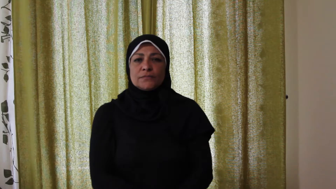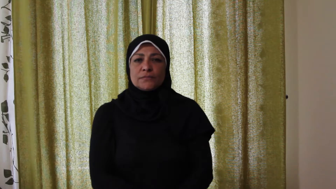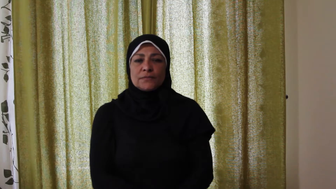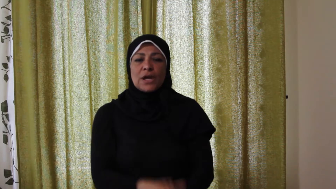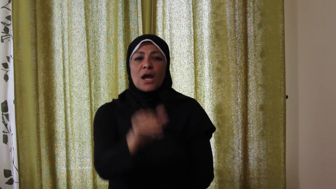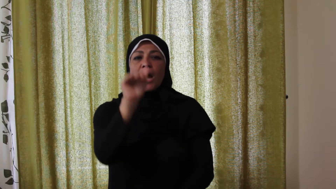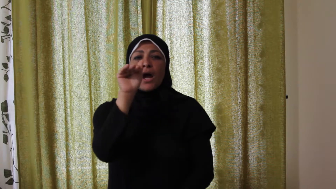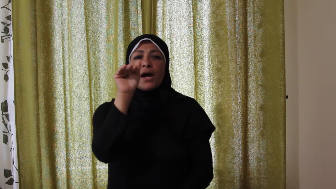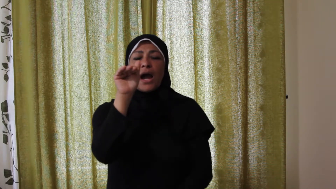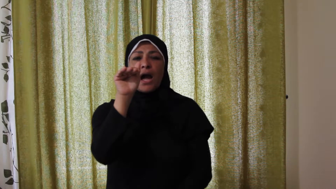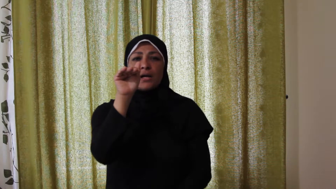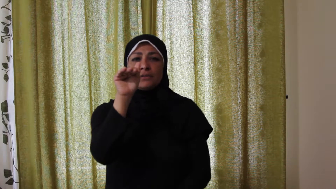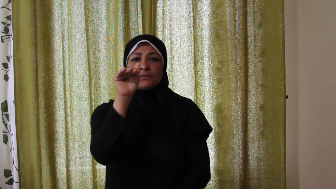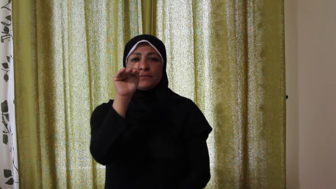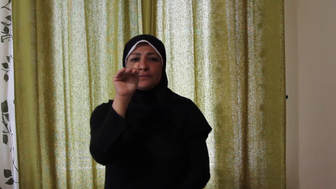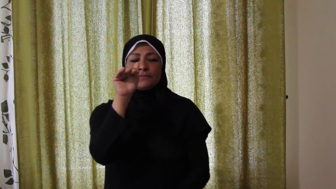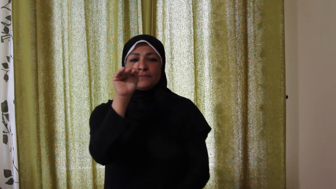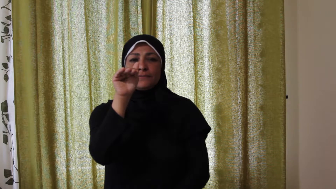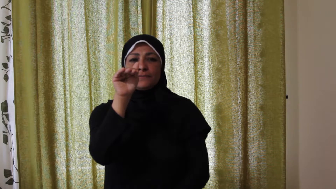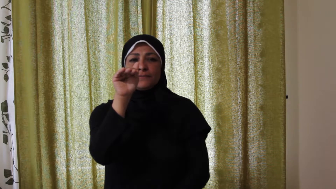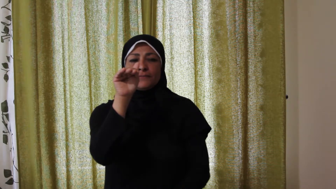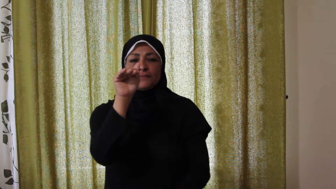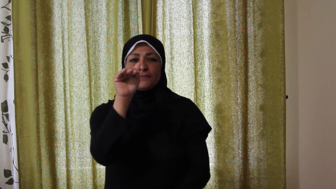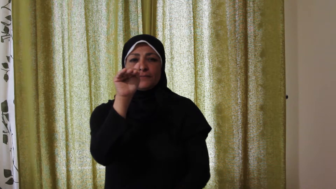letterarabic07kha